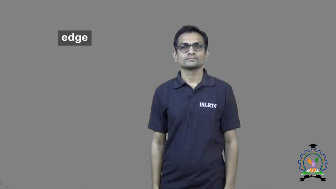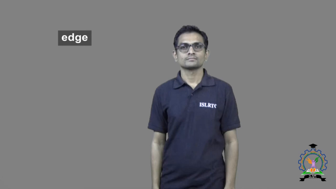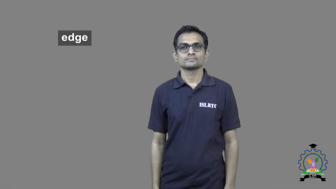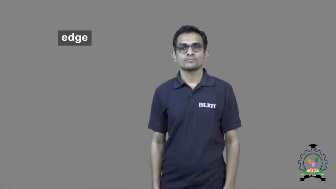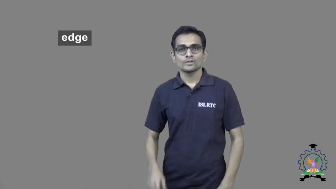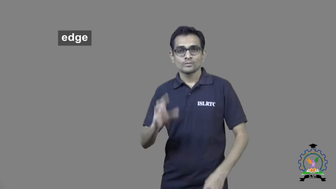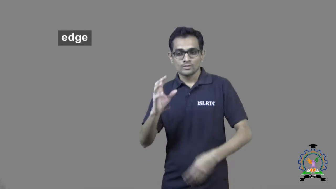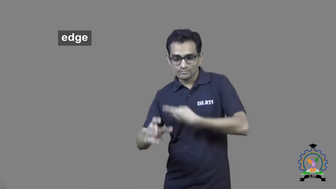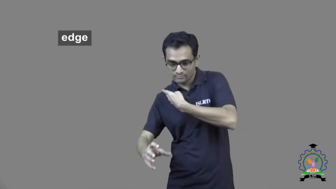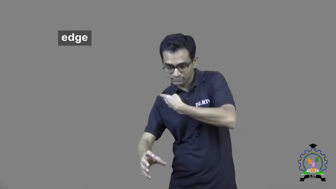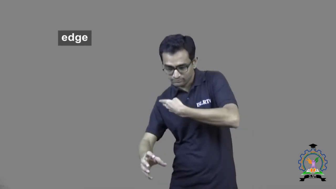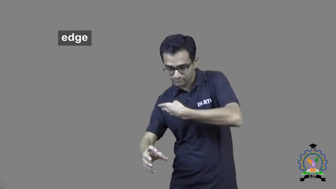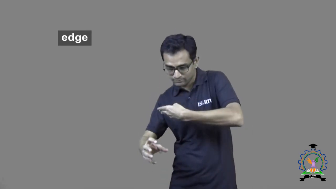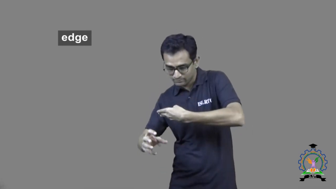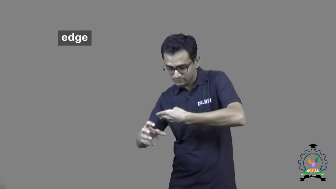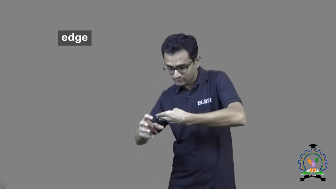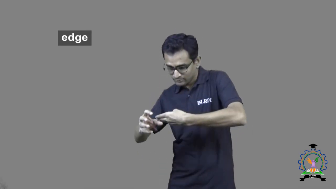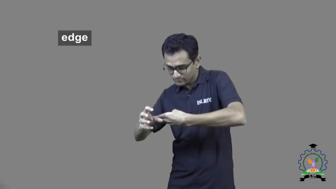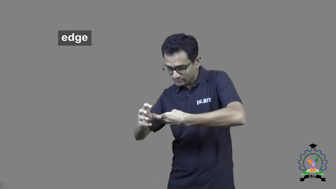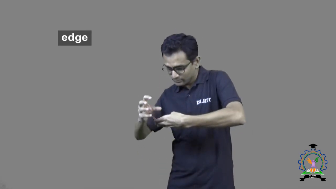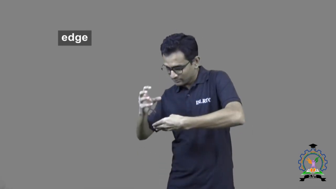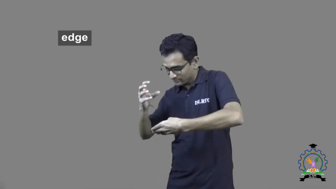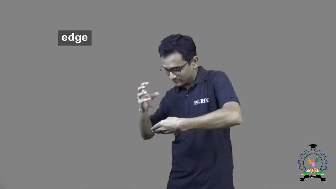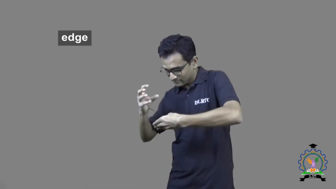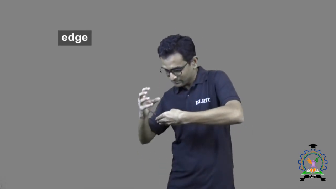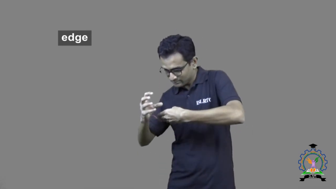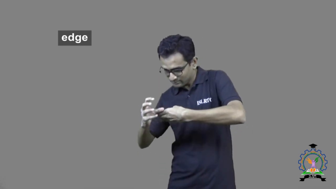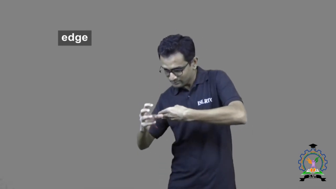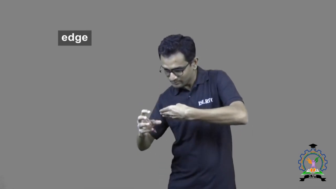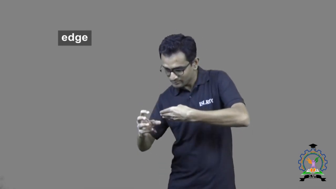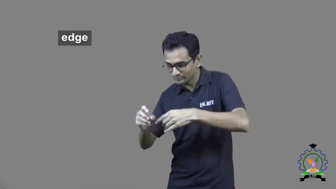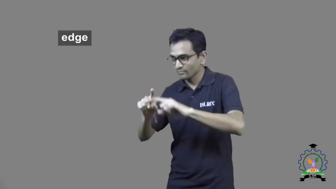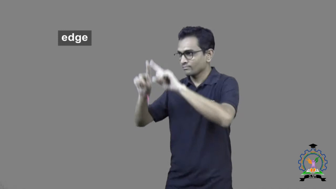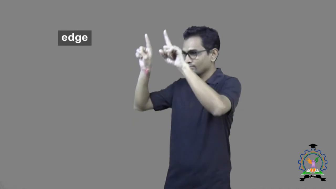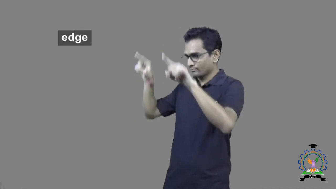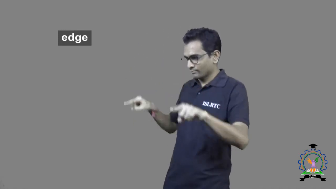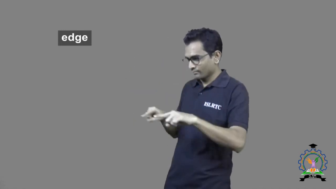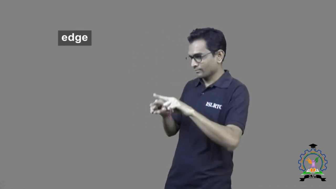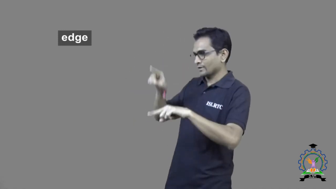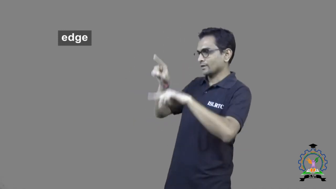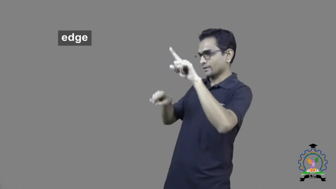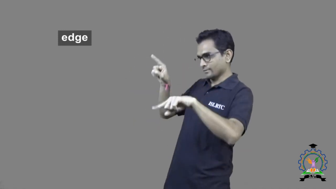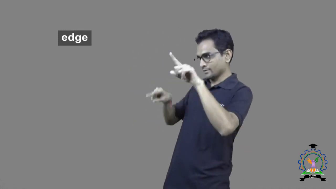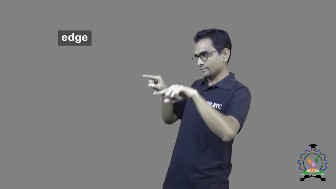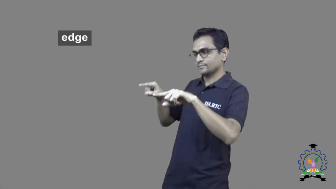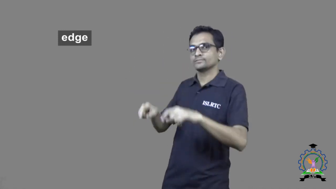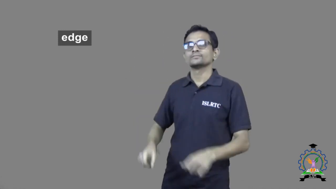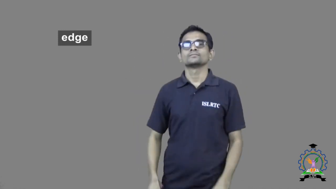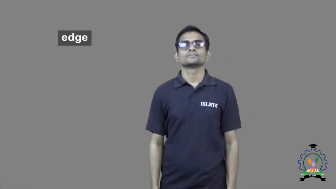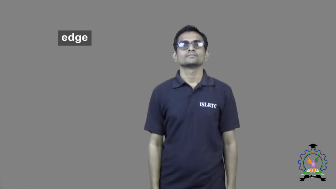edge